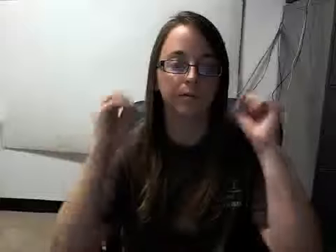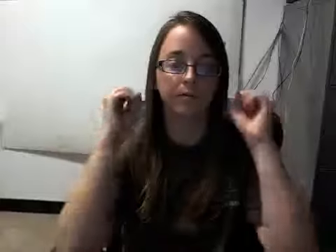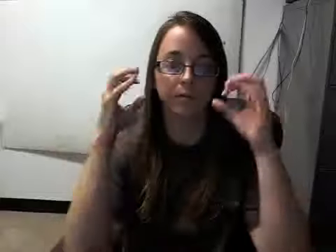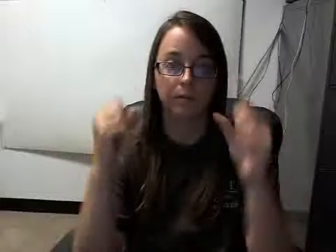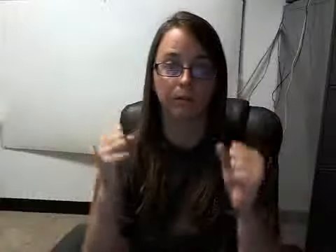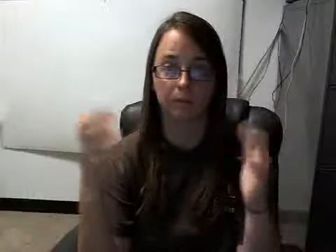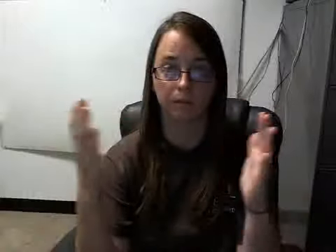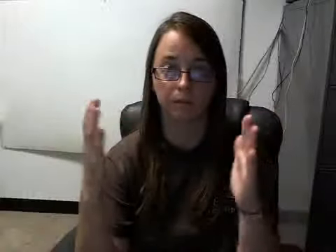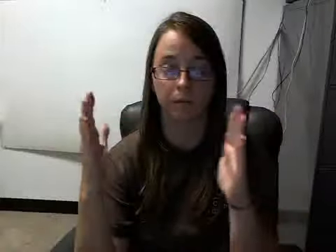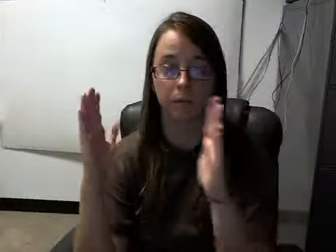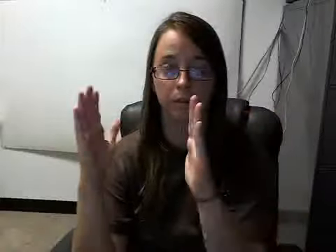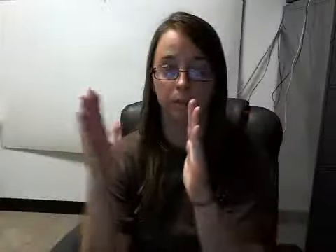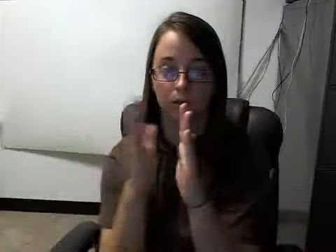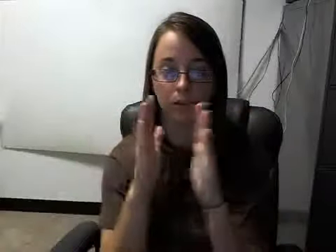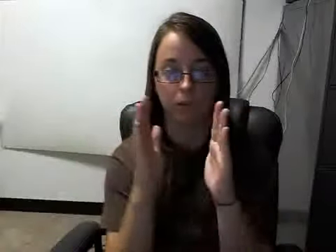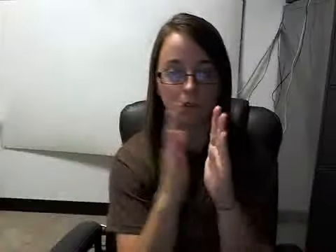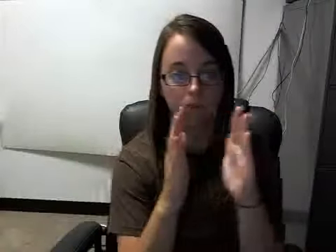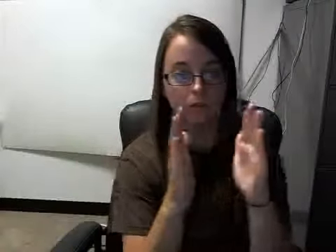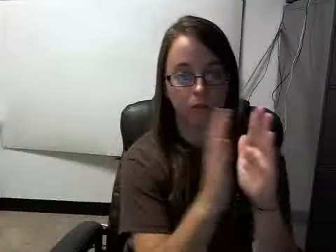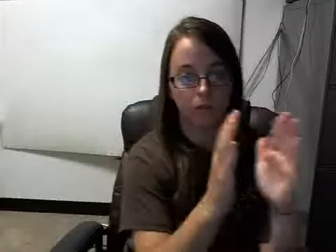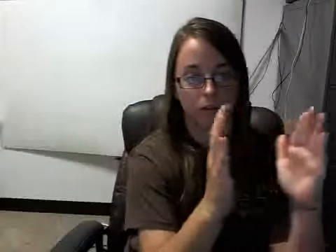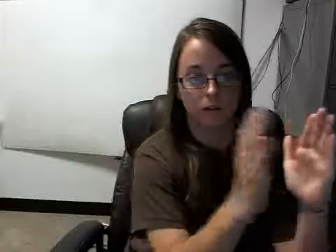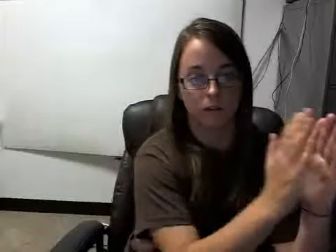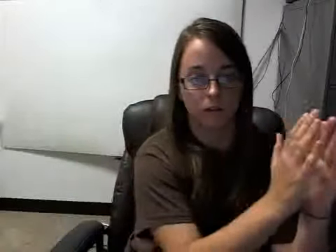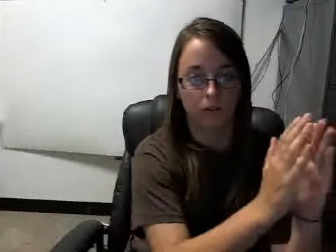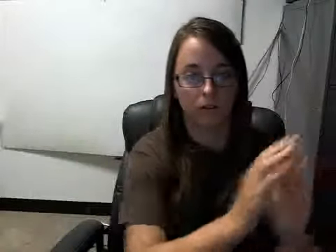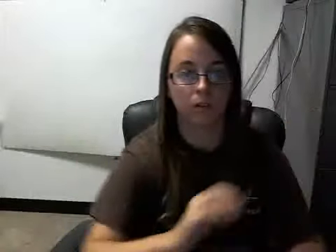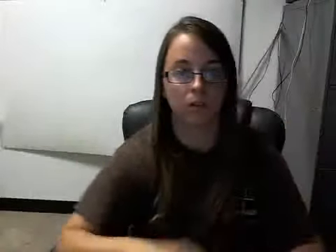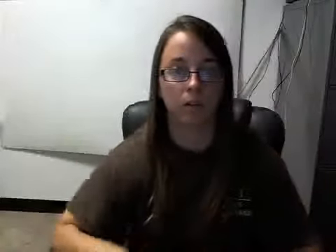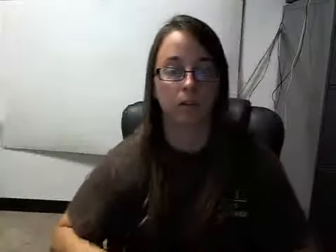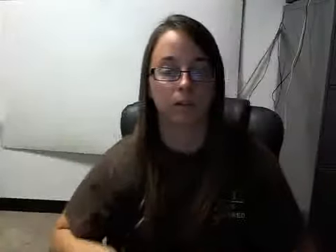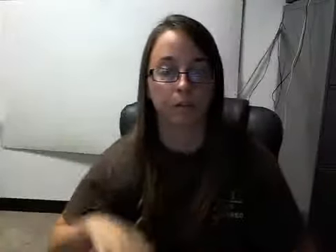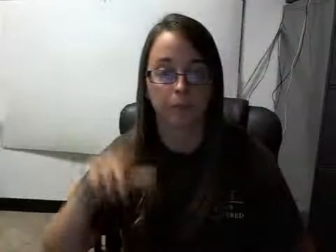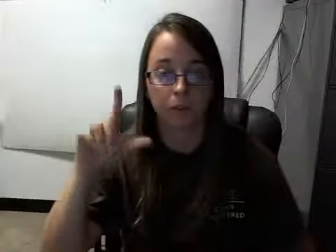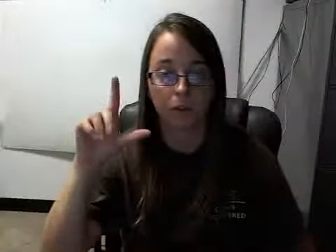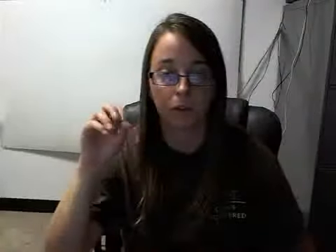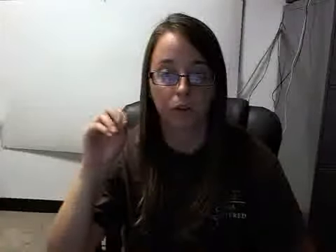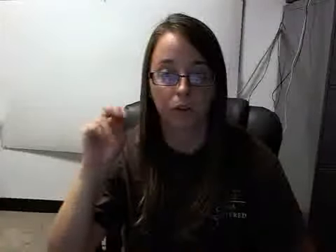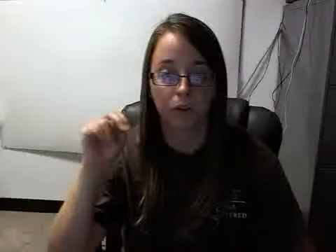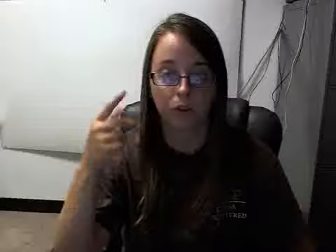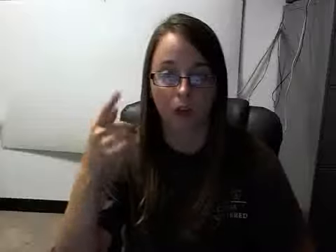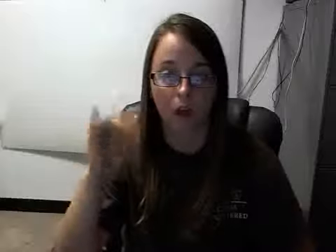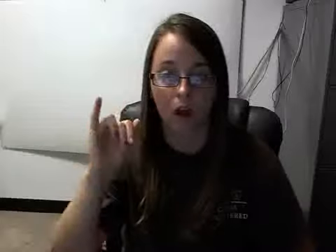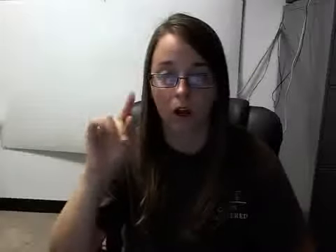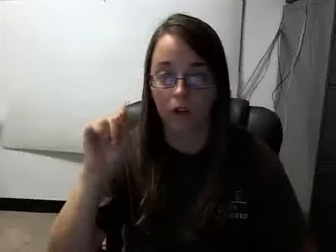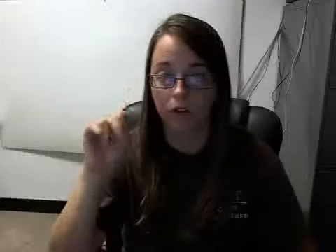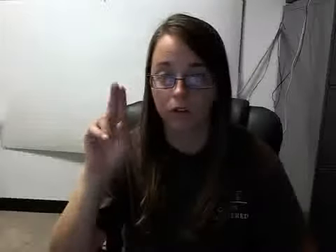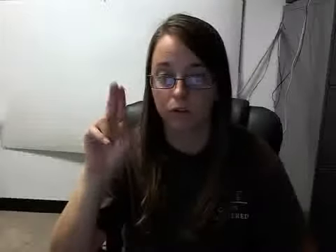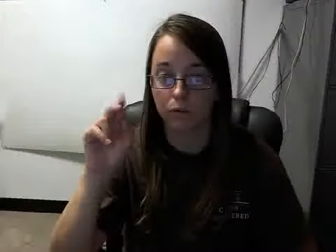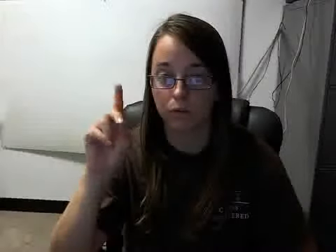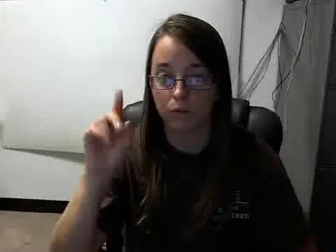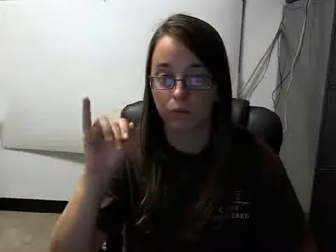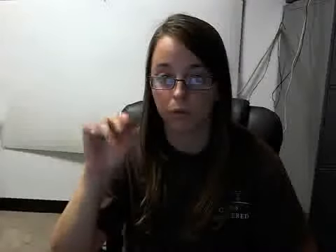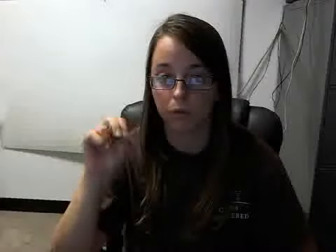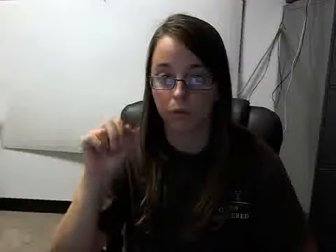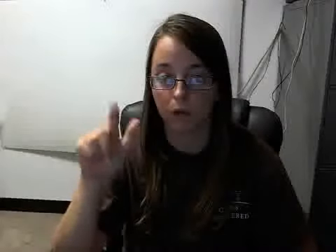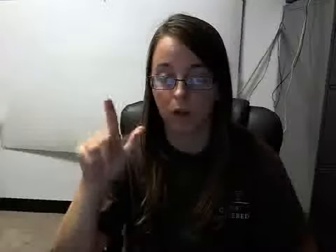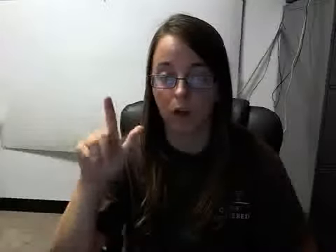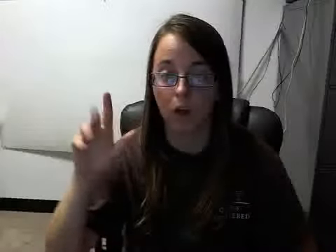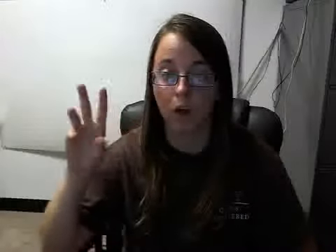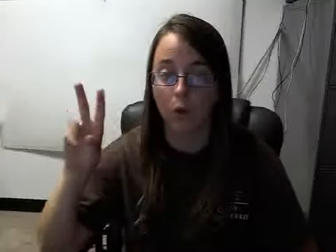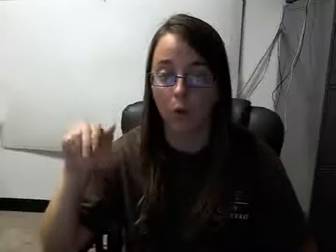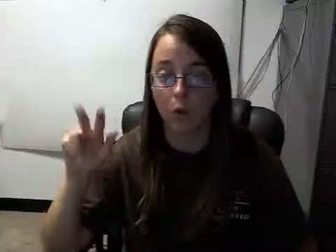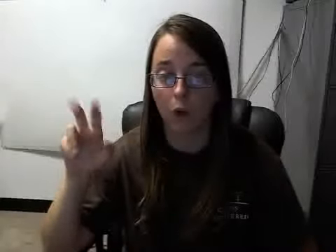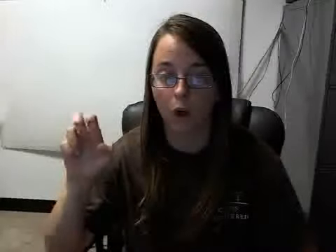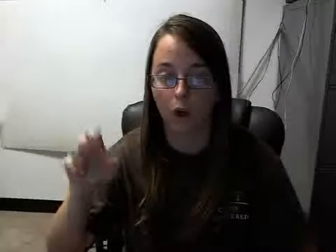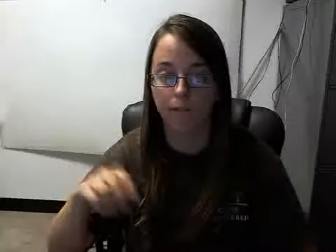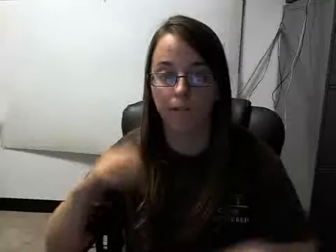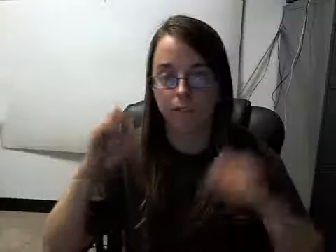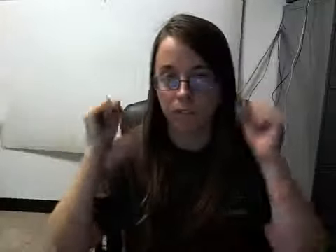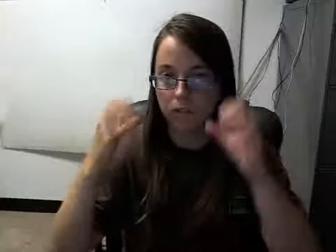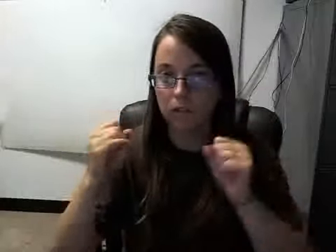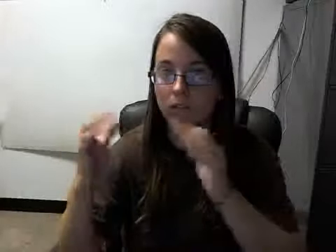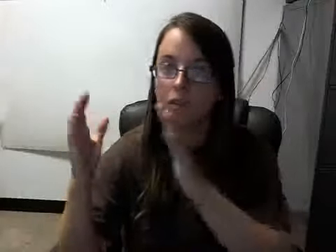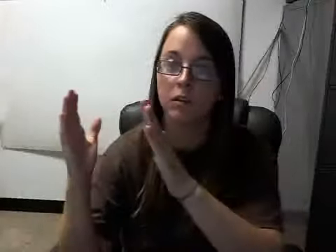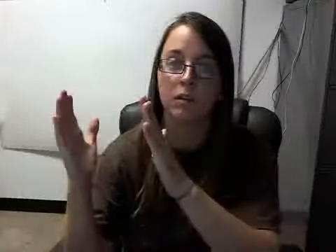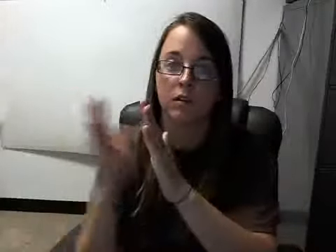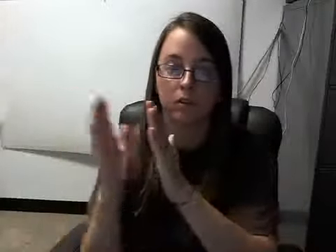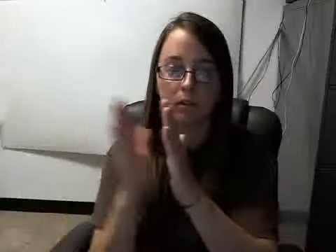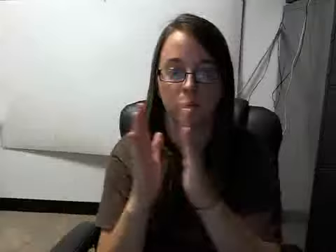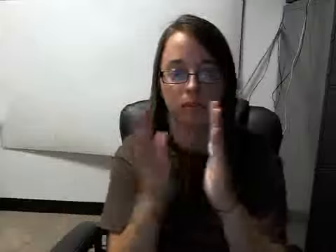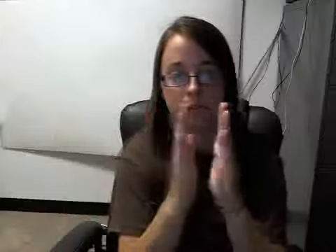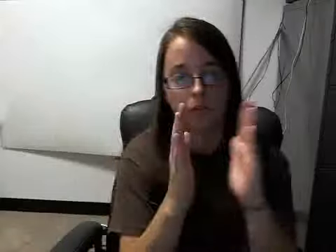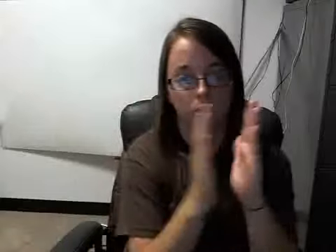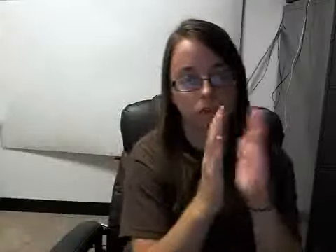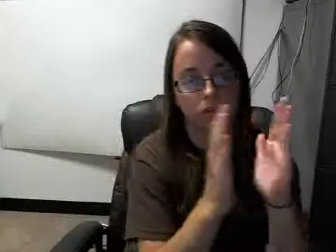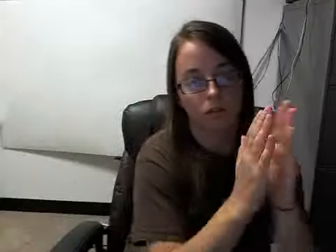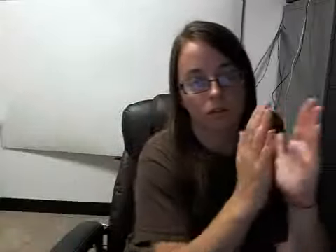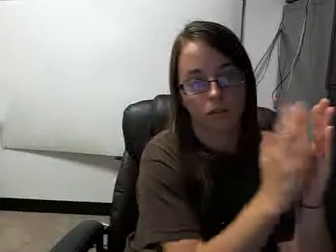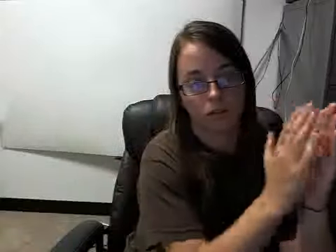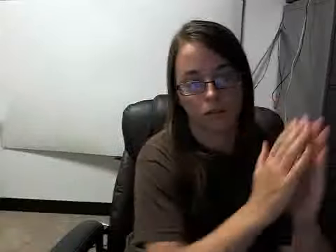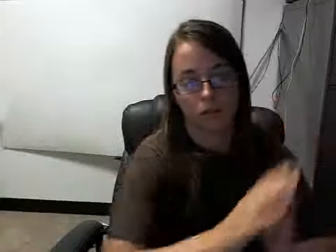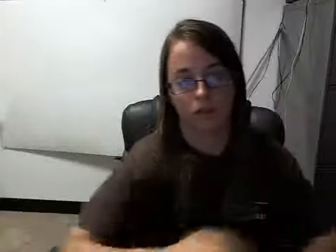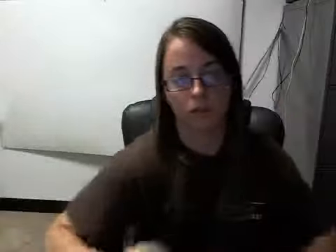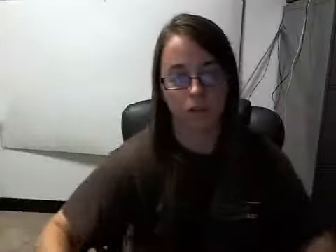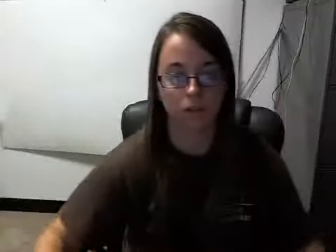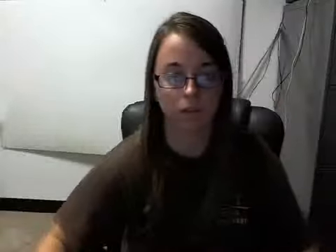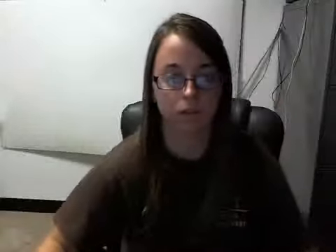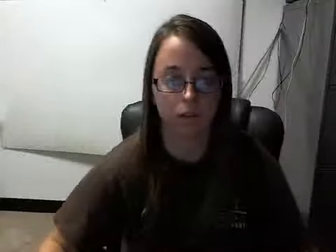Longitudinal Wave